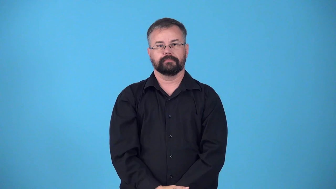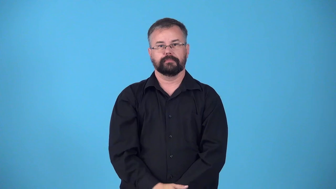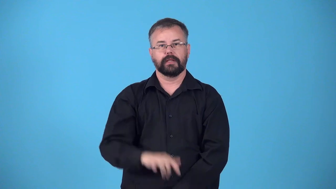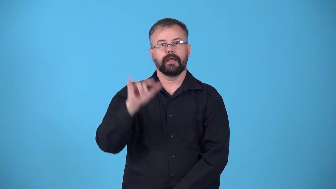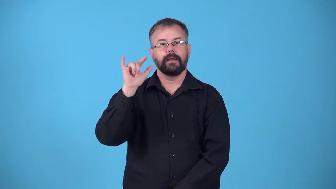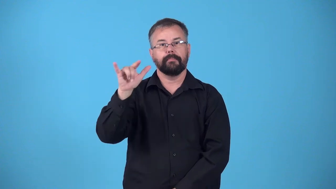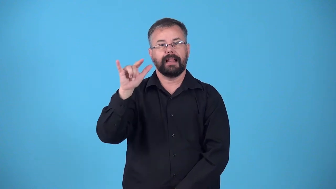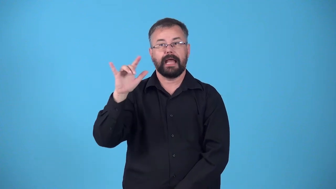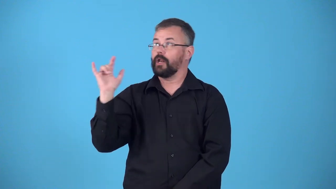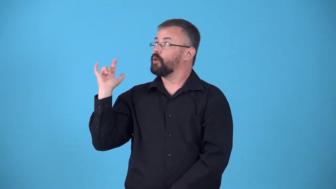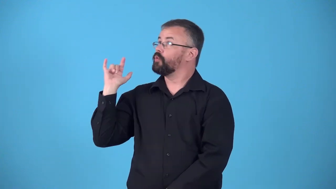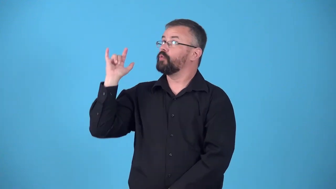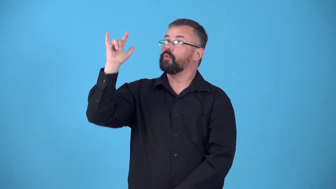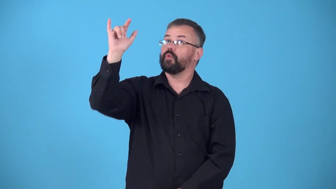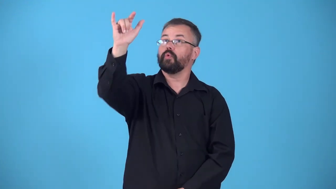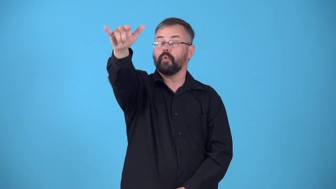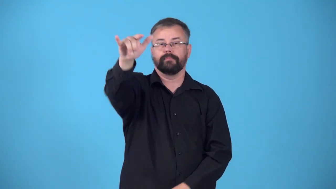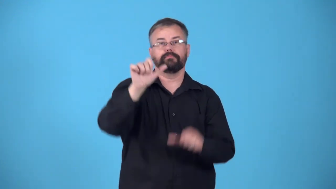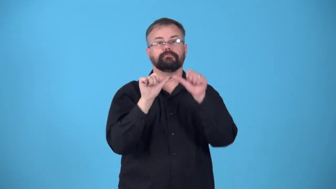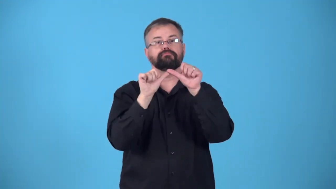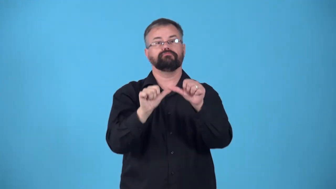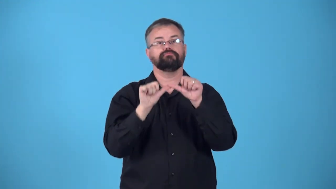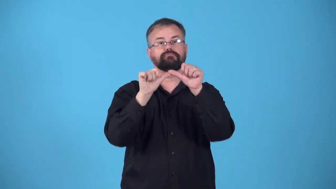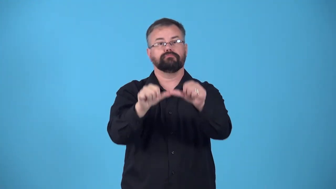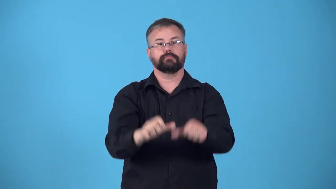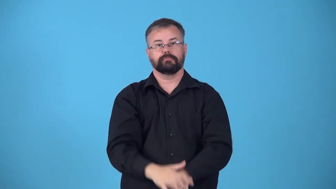fly on